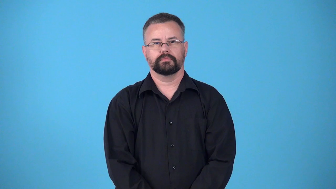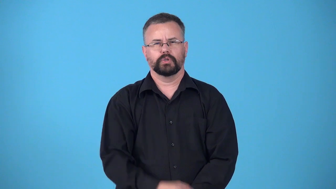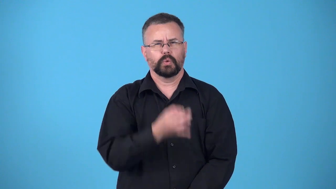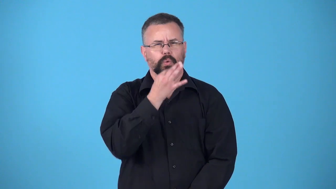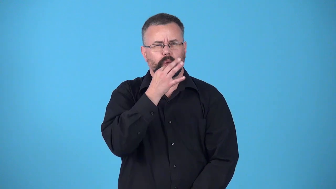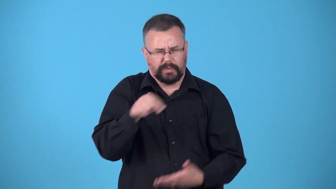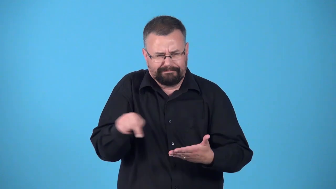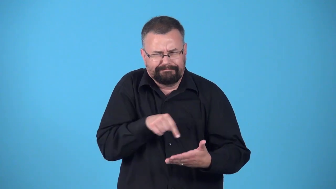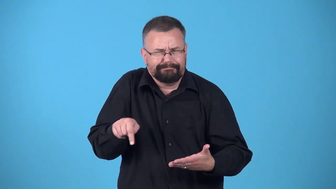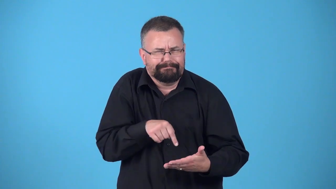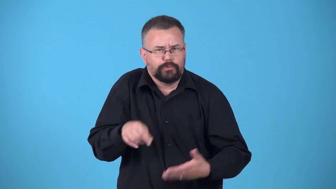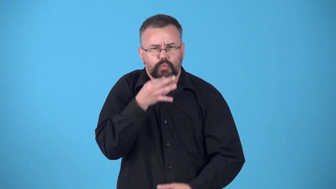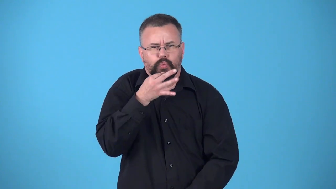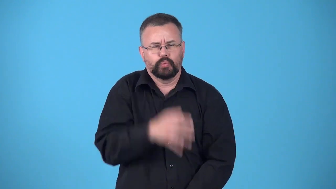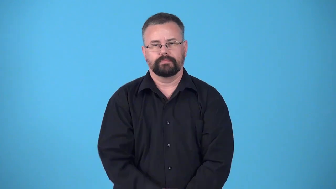this-soon